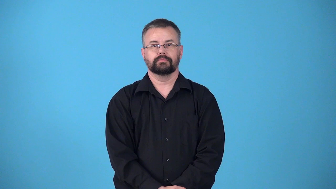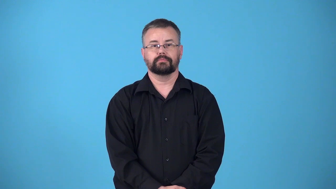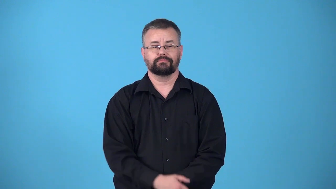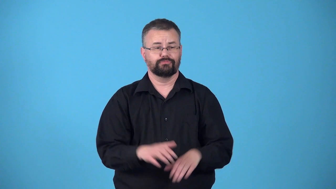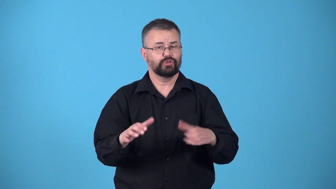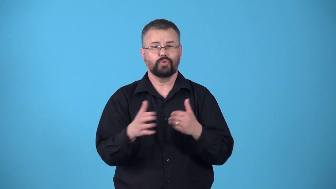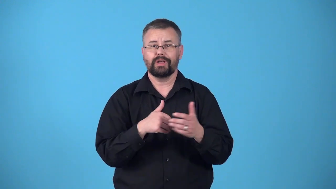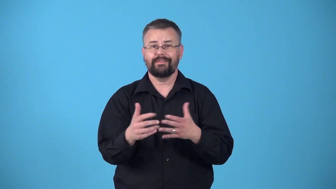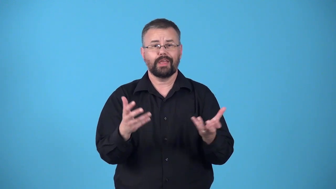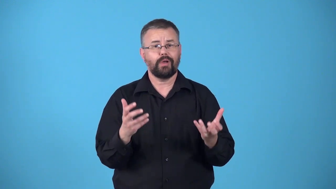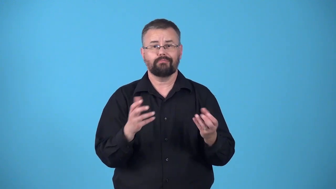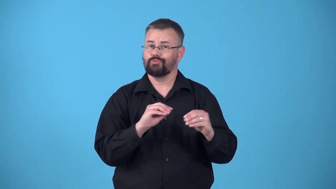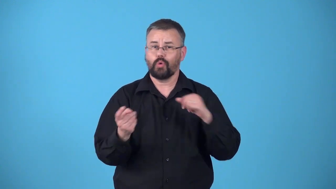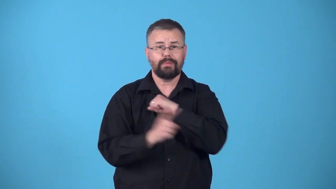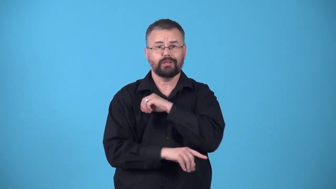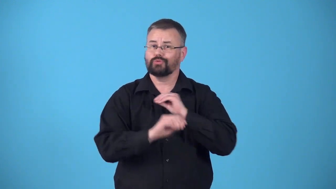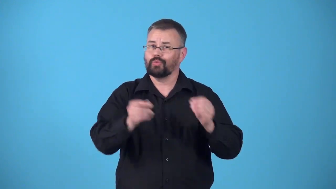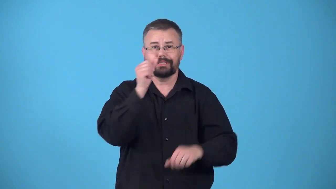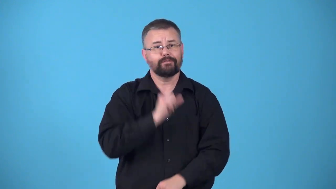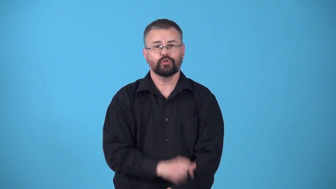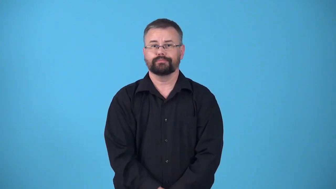get away with murder